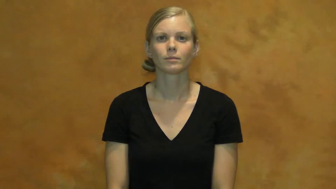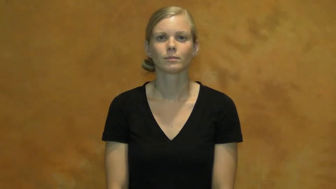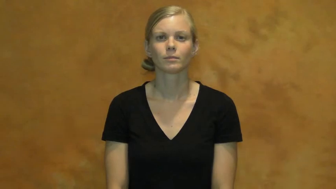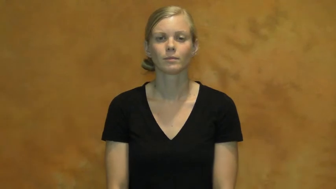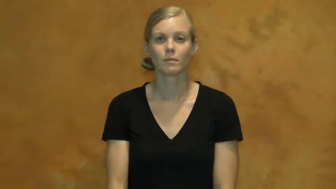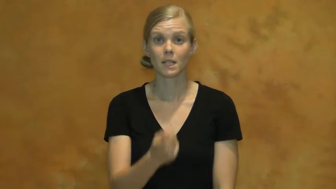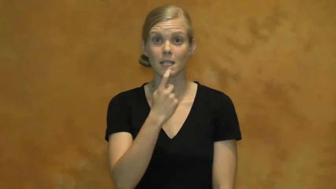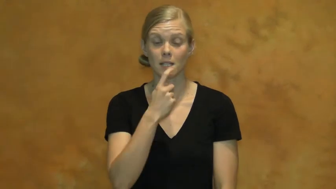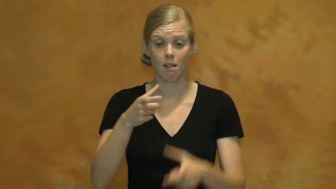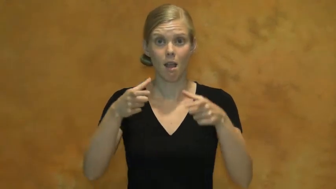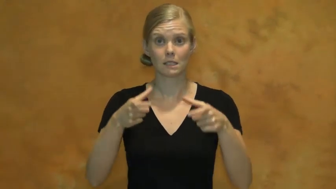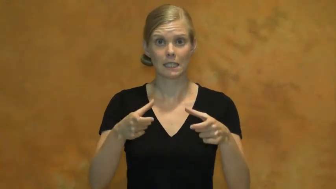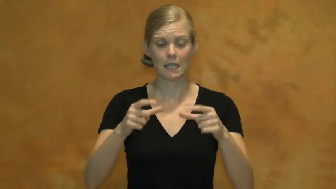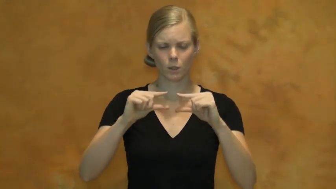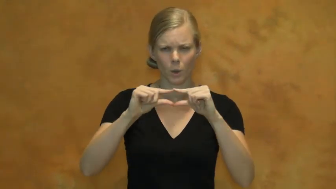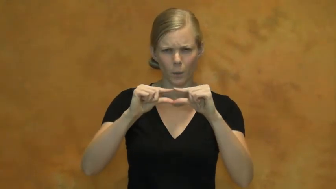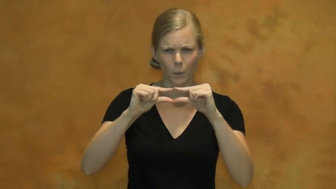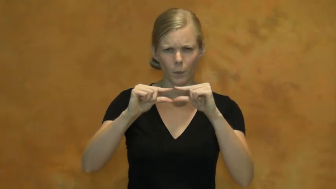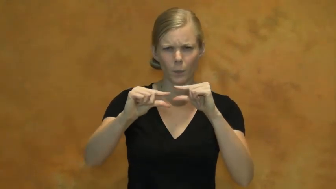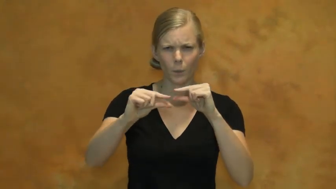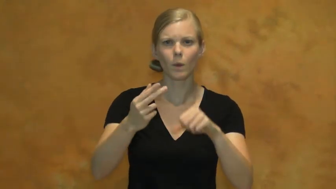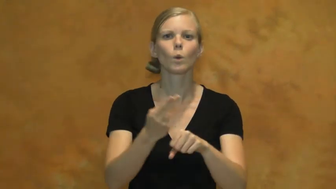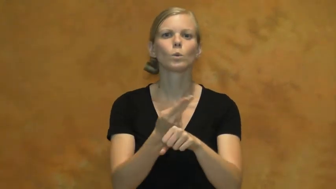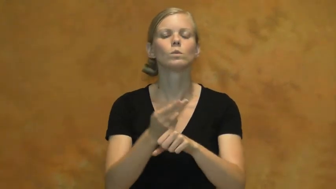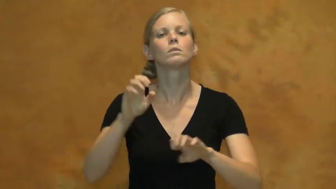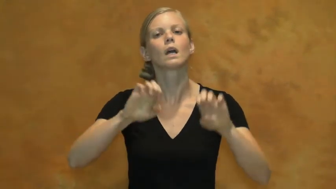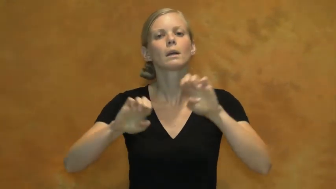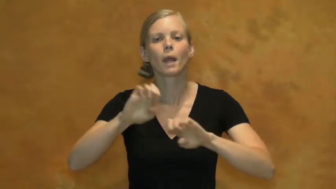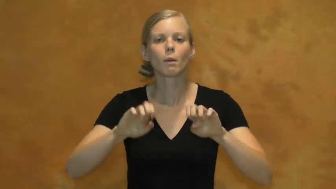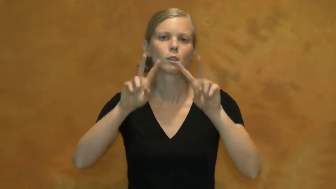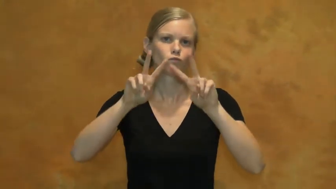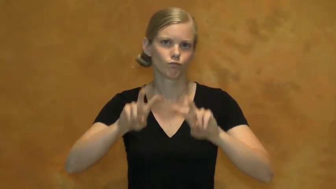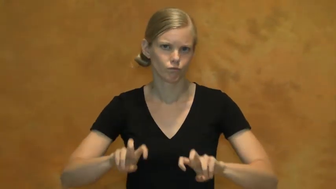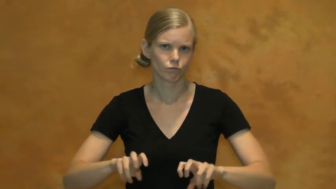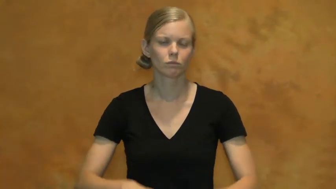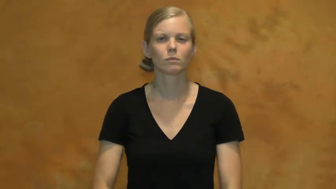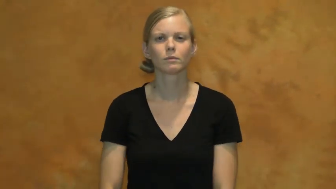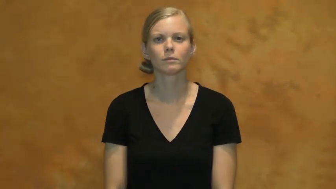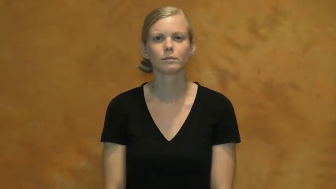petri dish